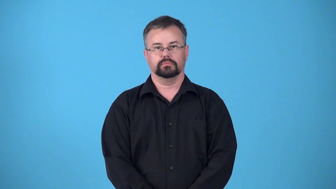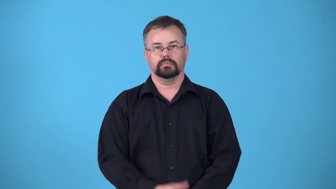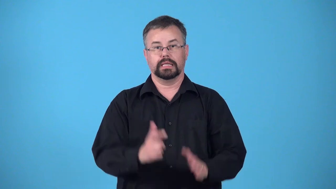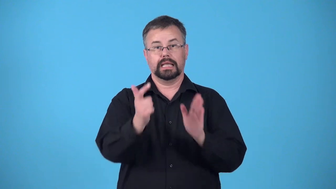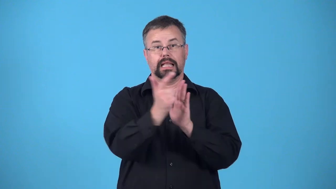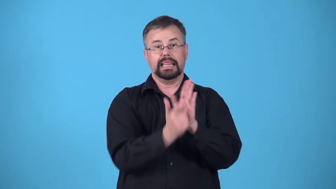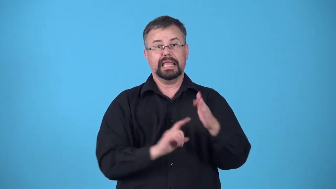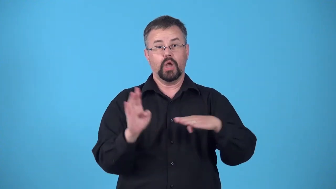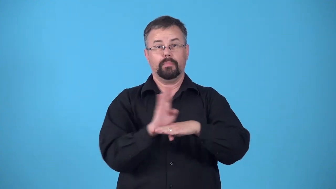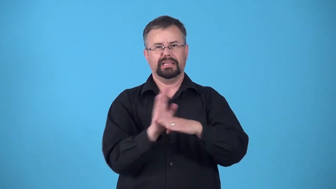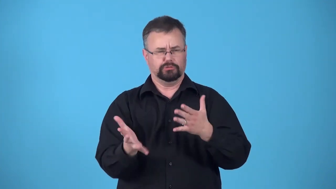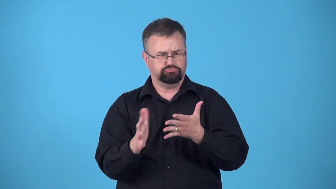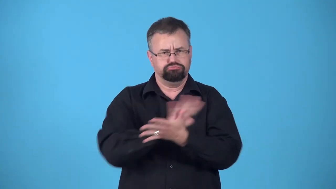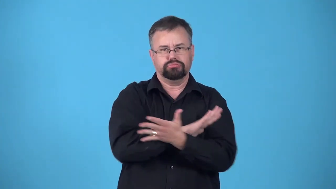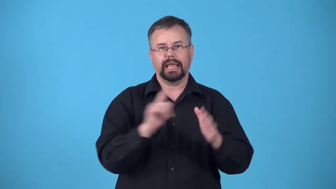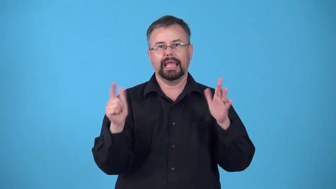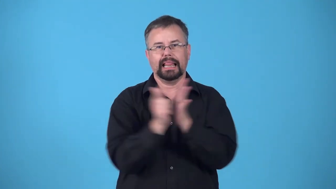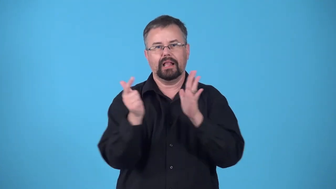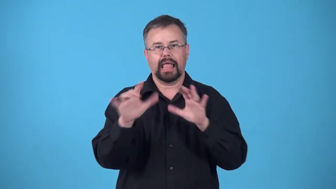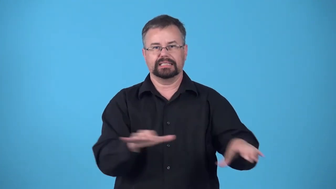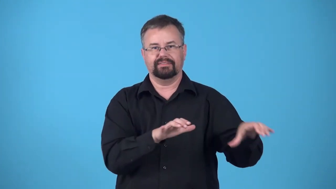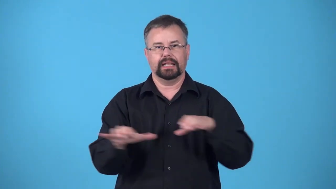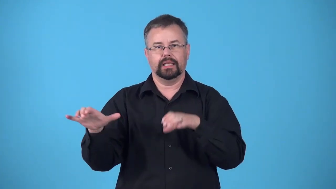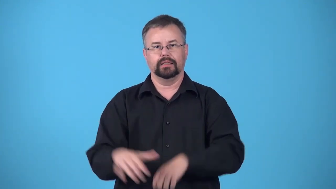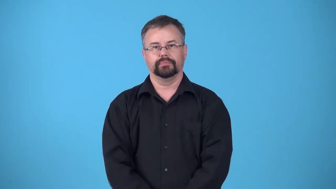cover